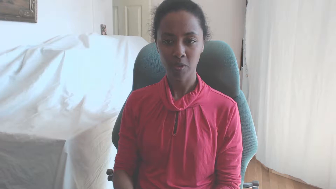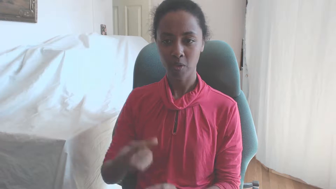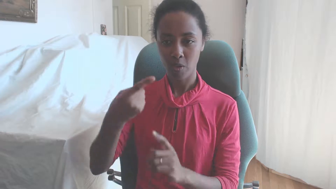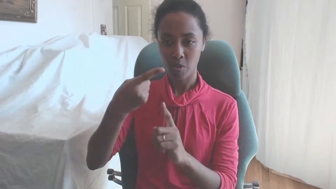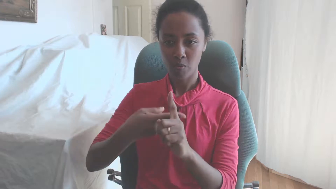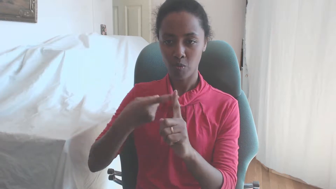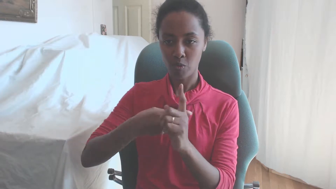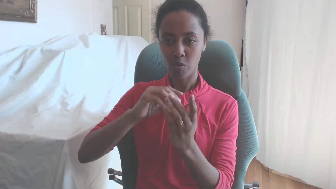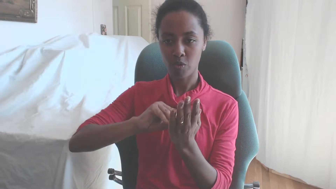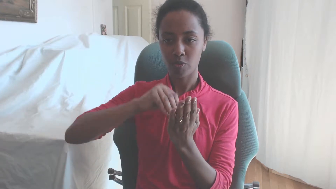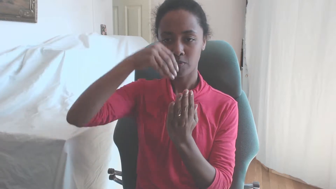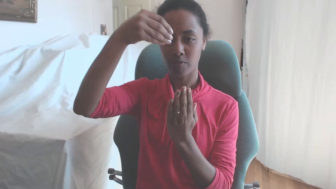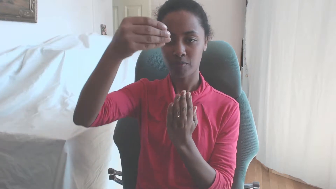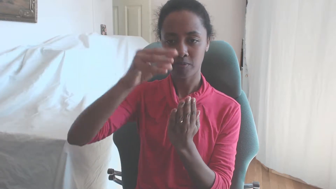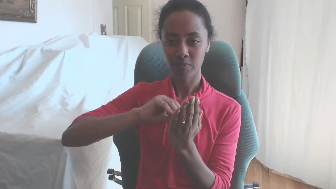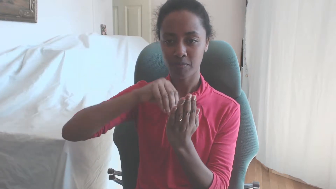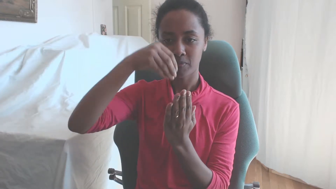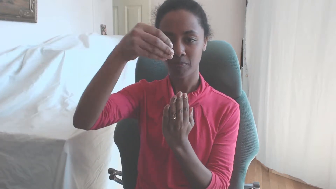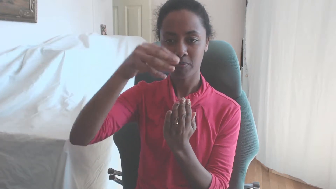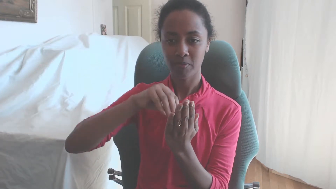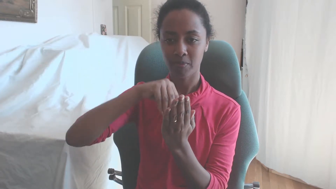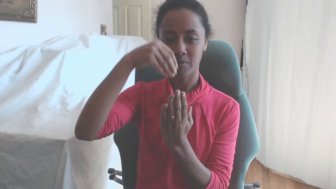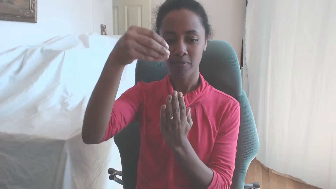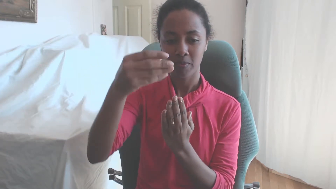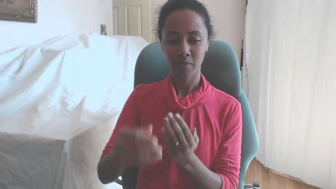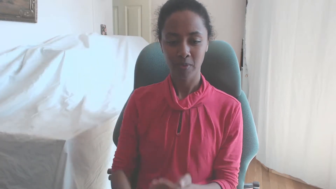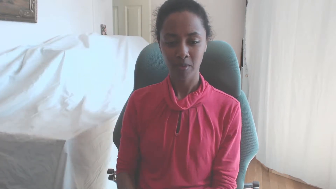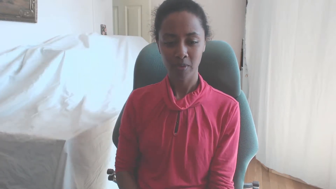calendar